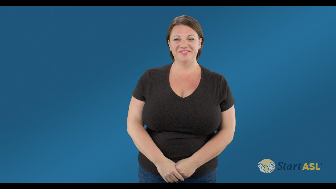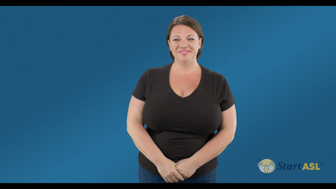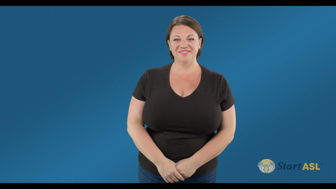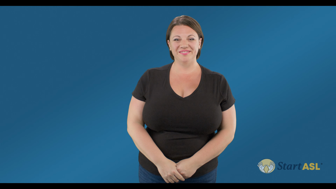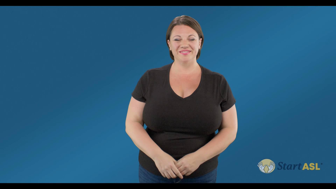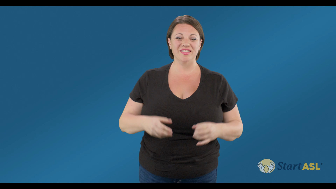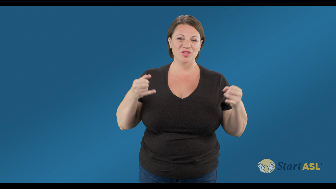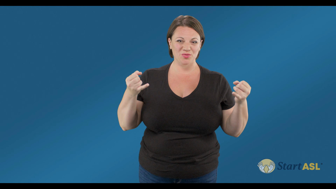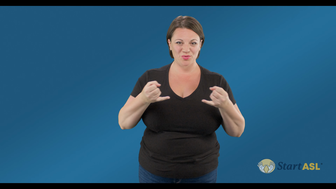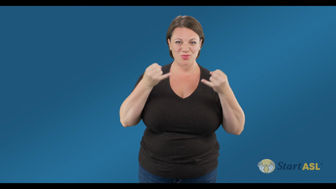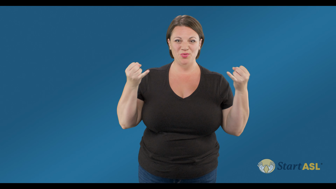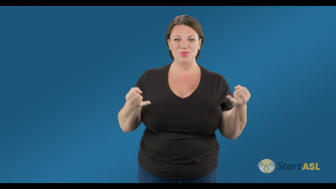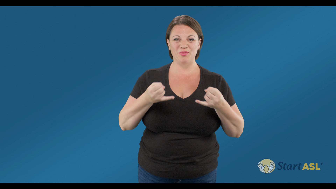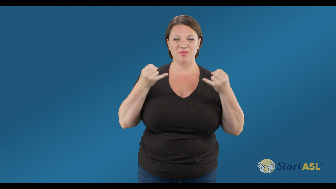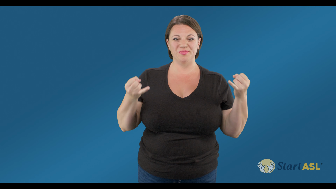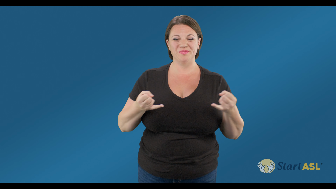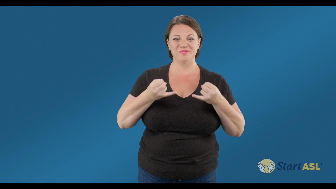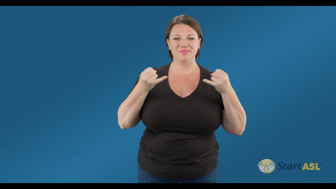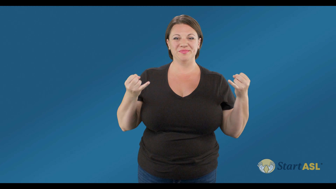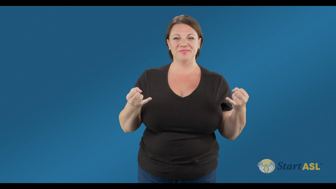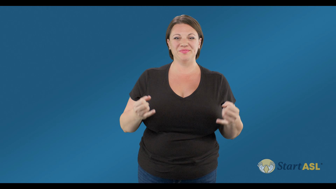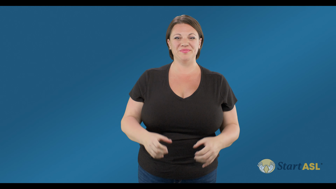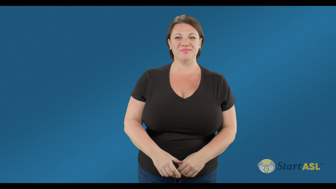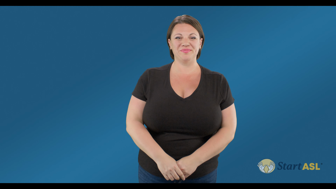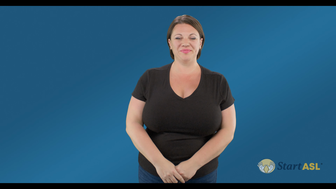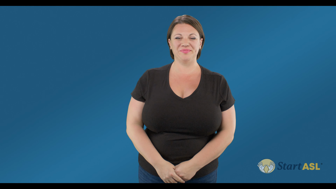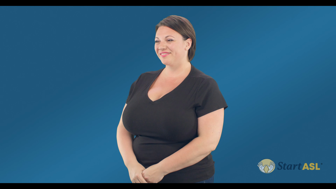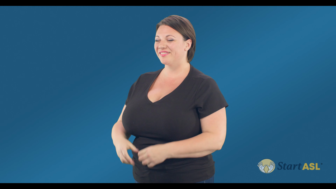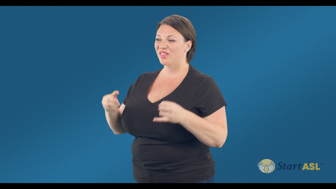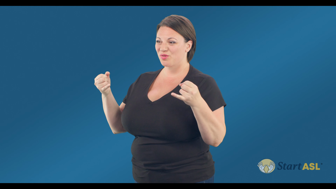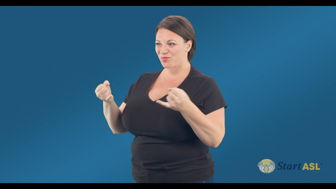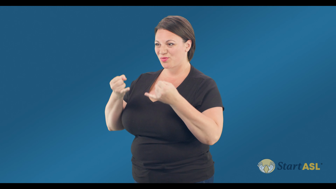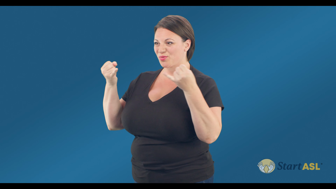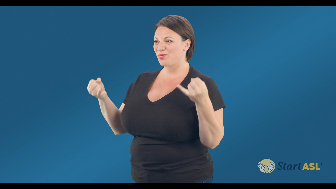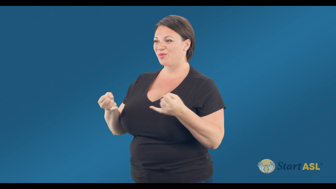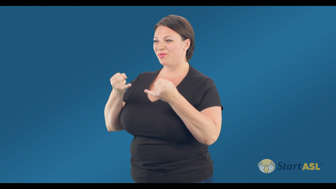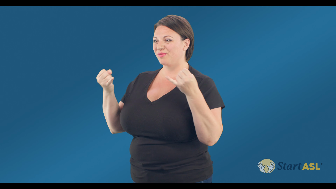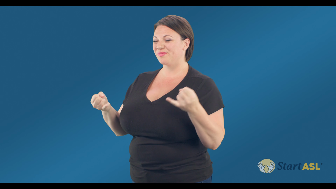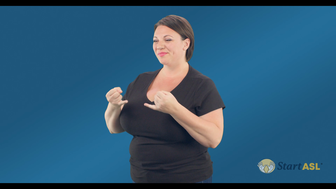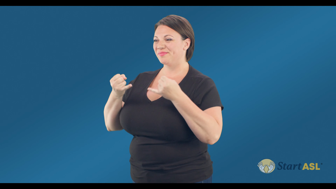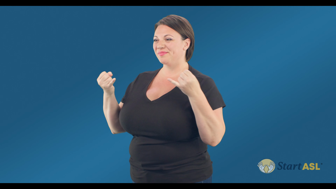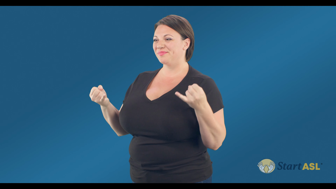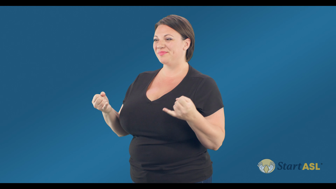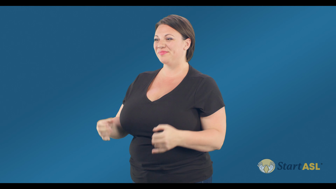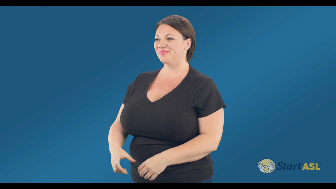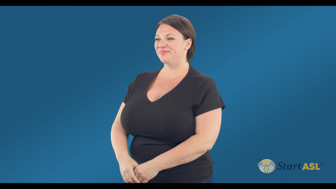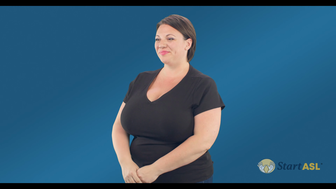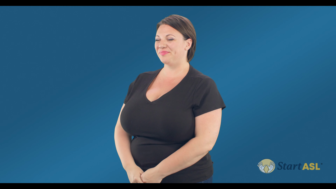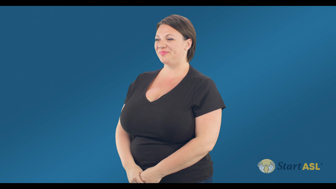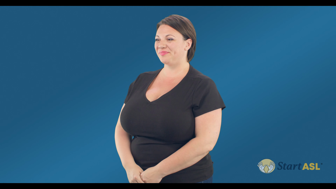noodles